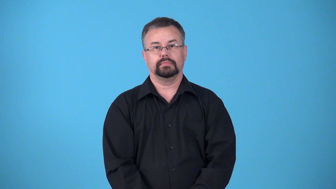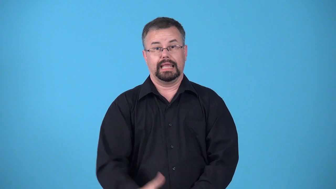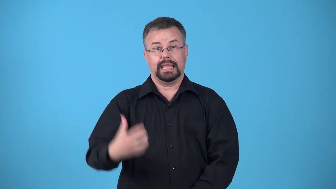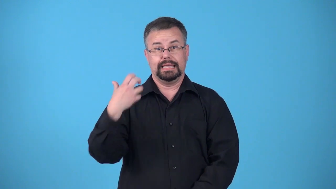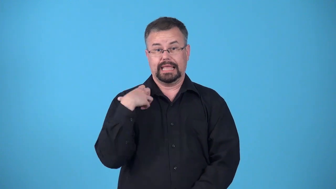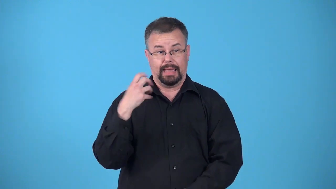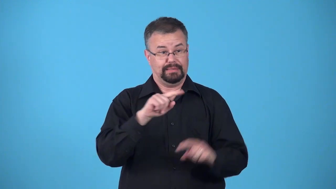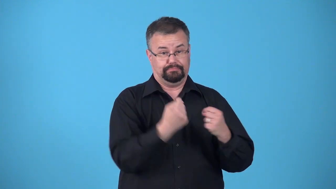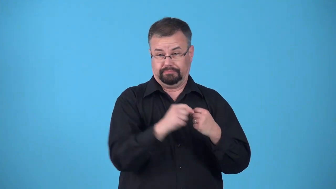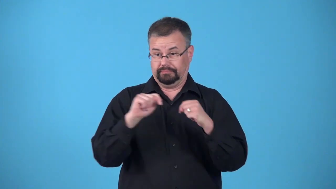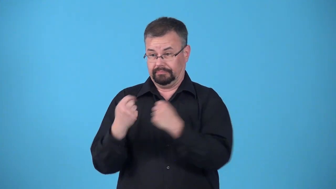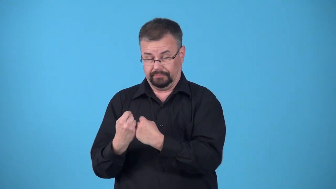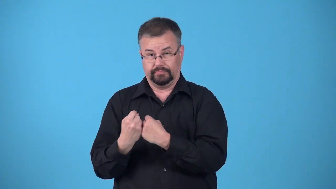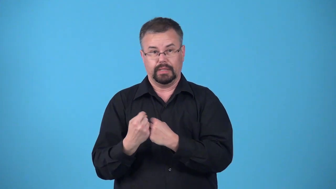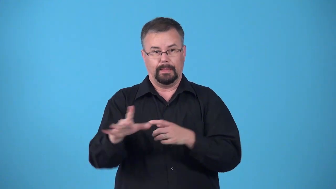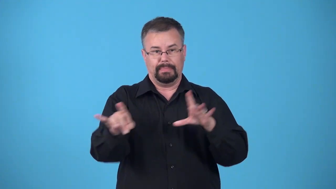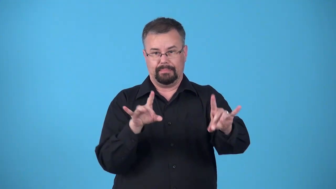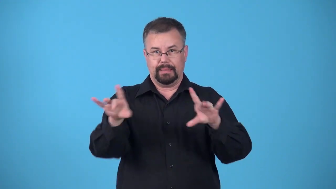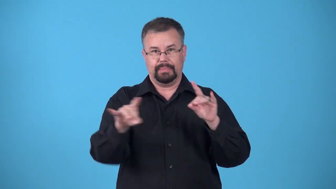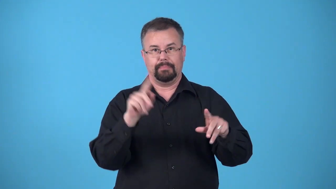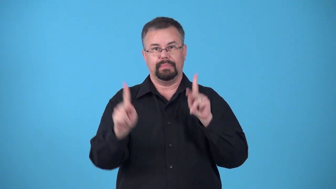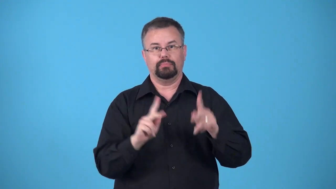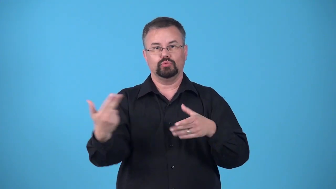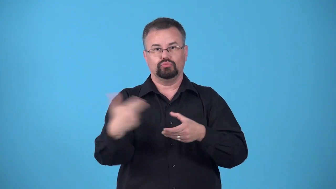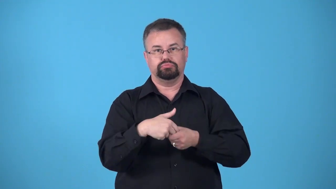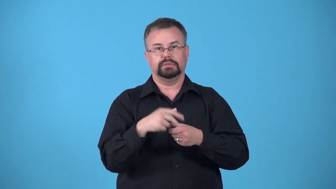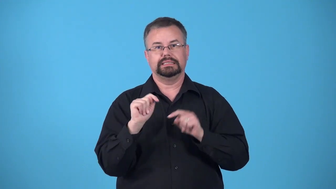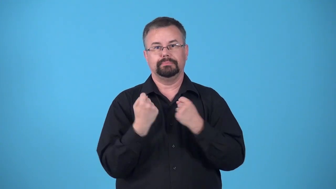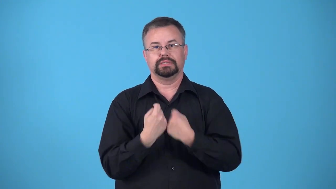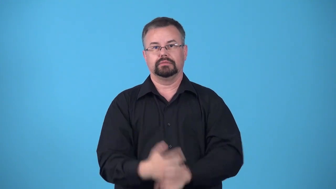pick teams